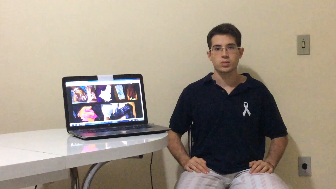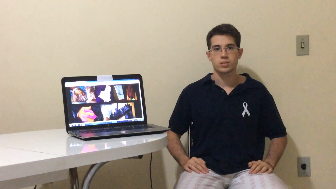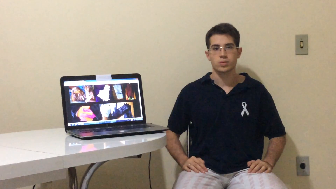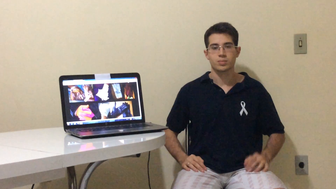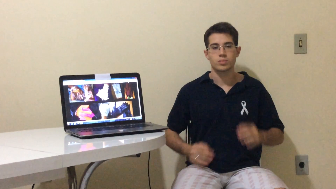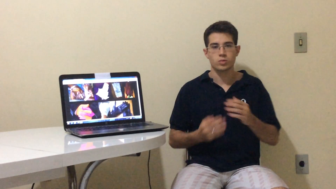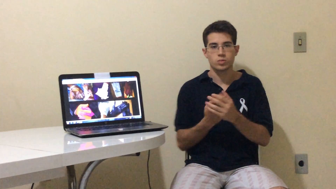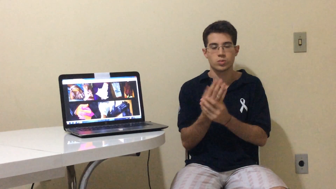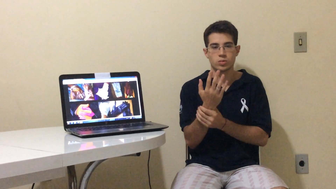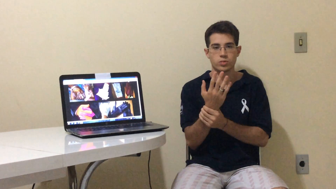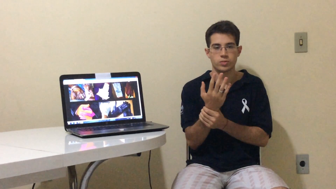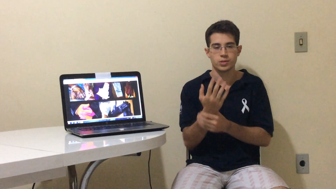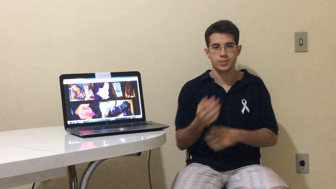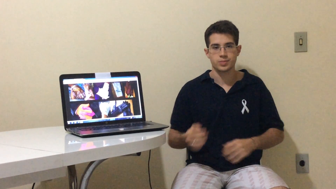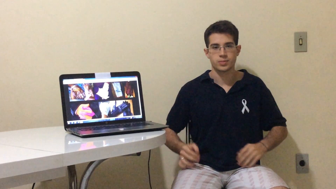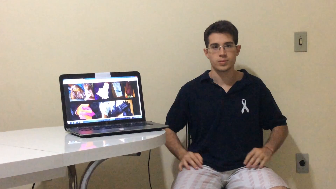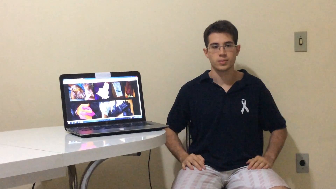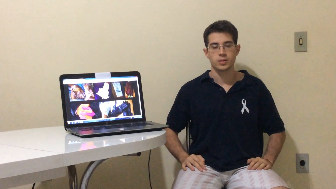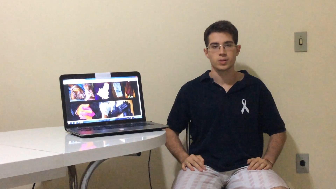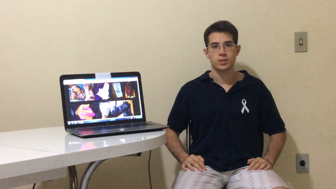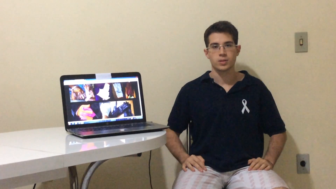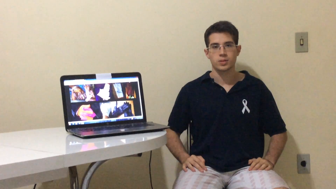glove